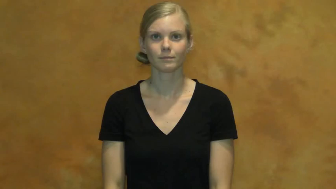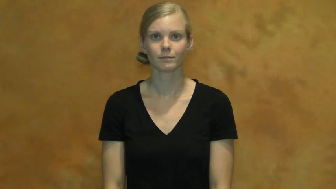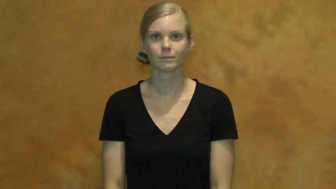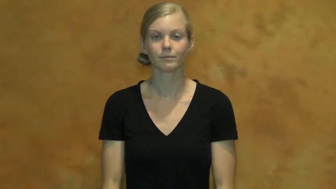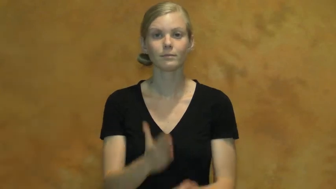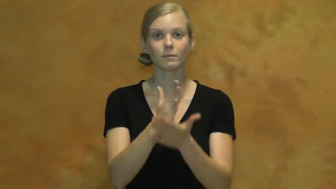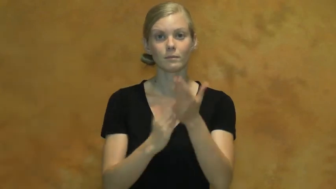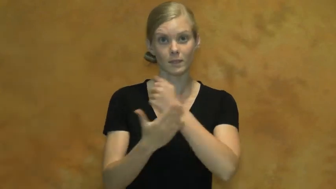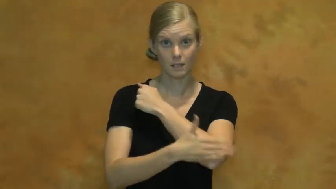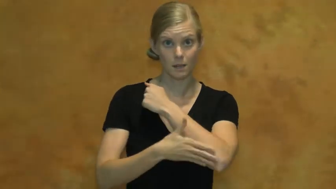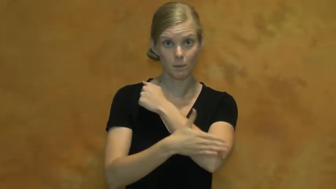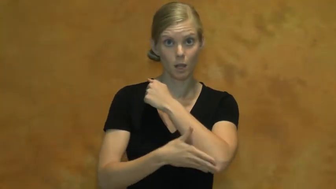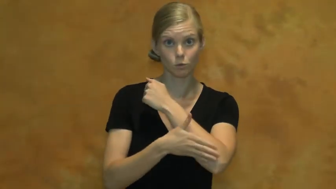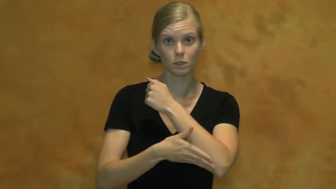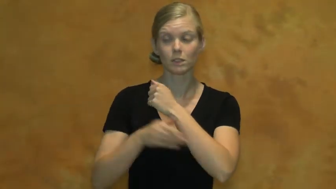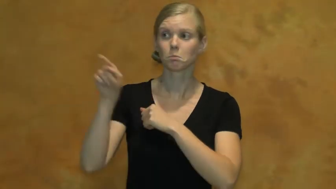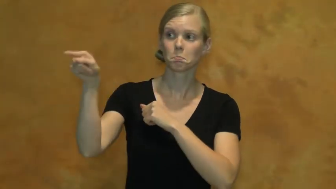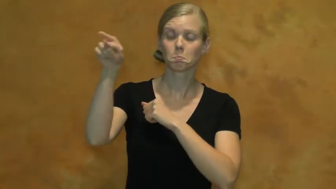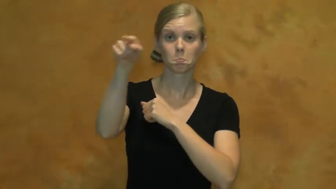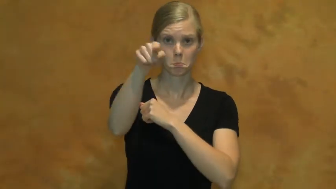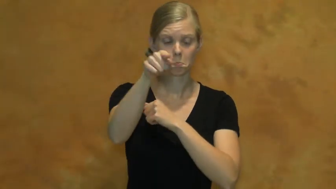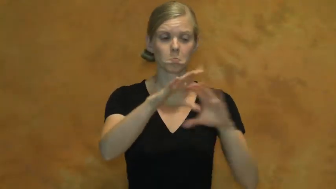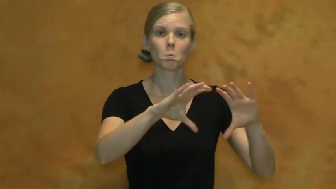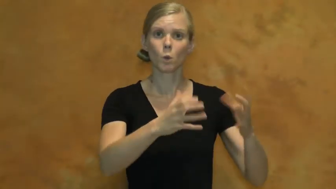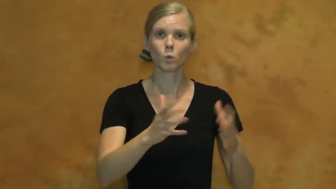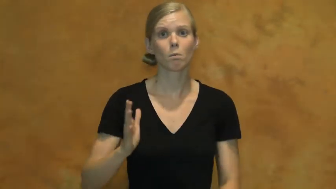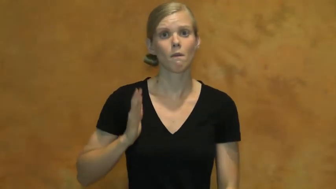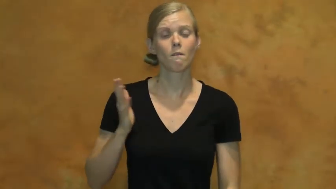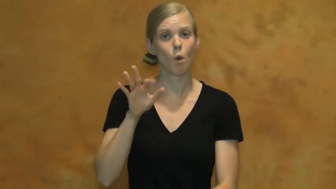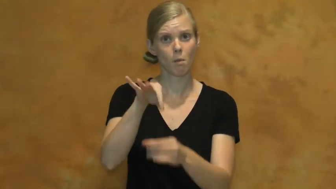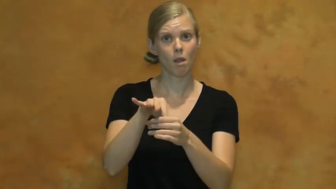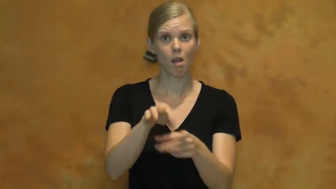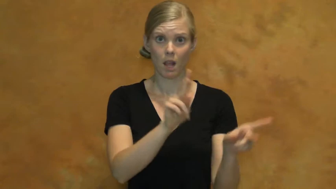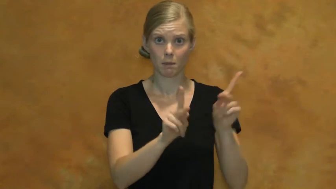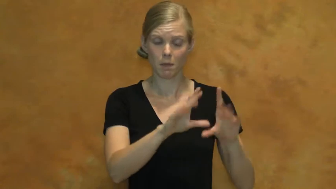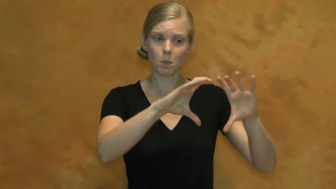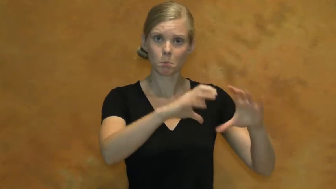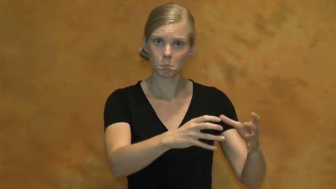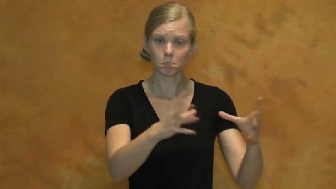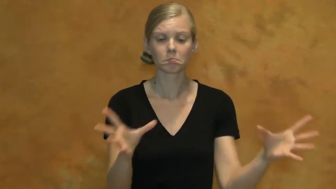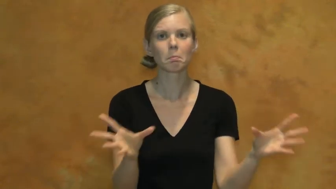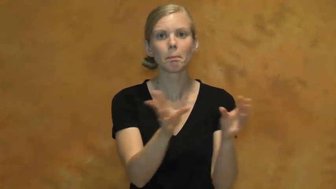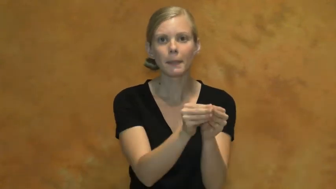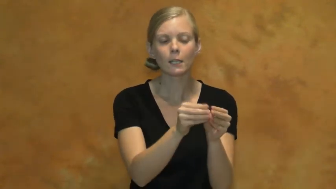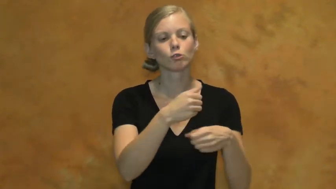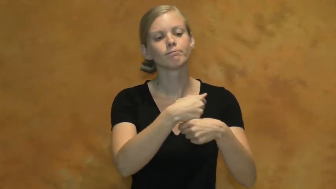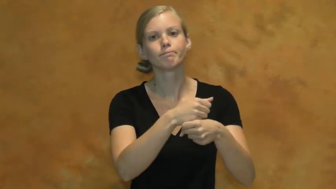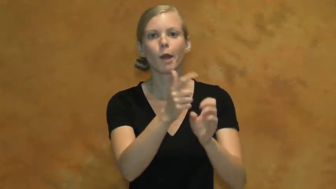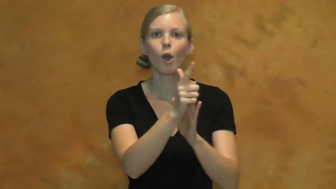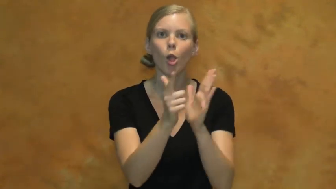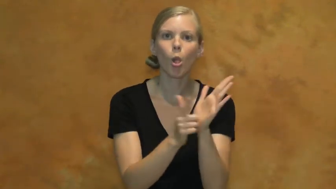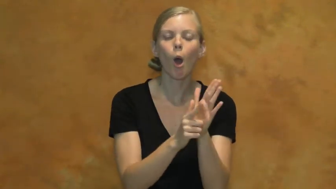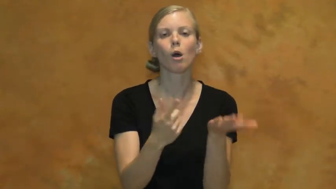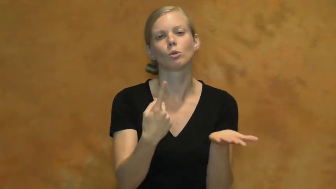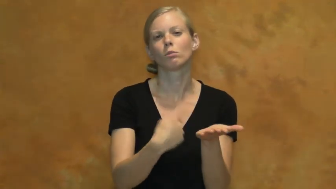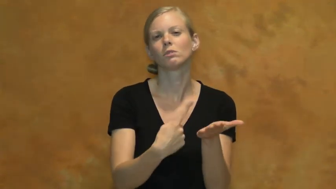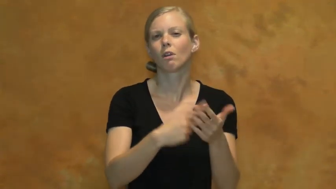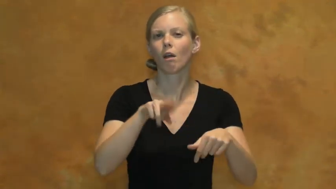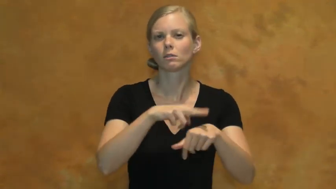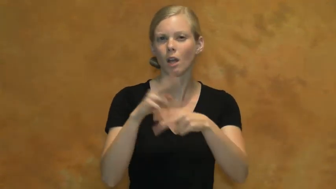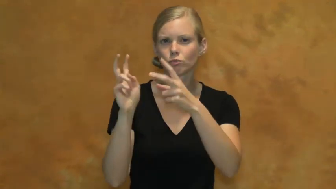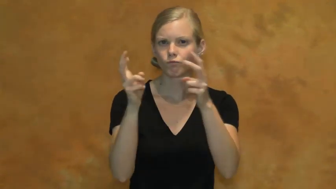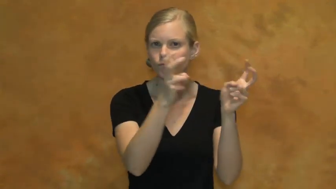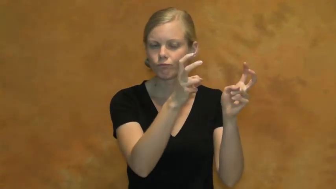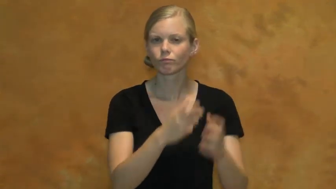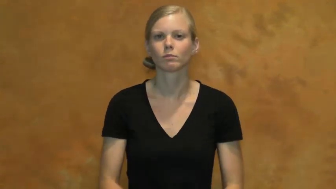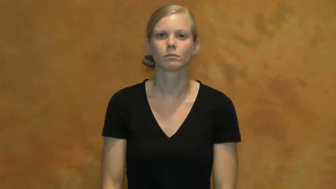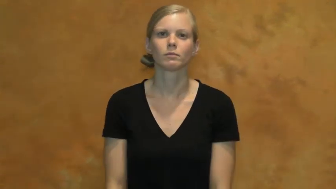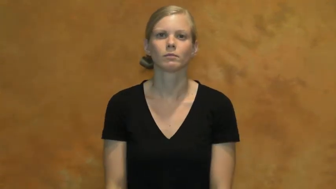parliament